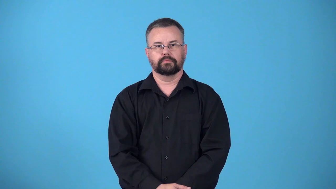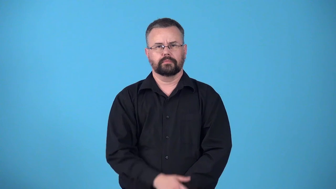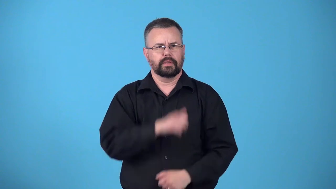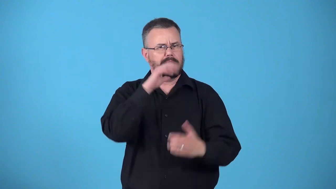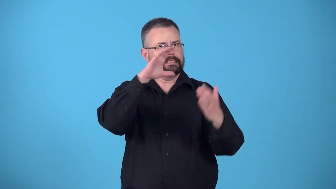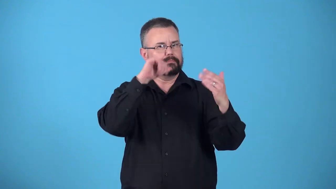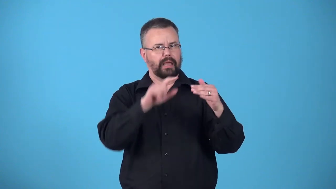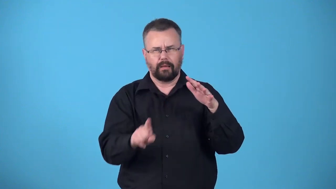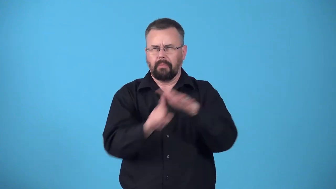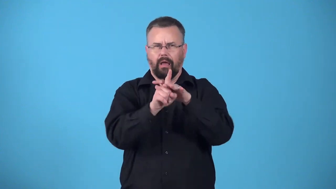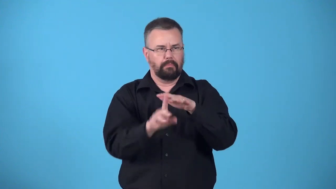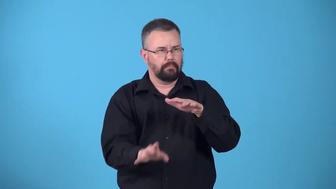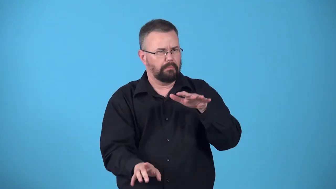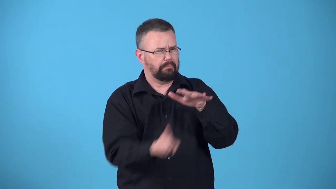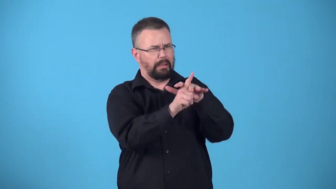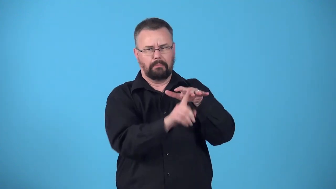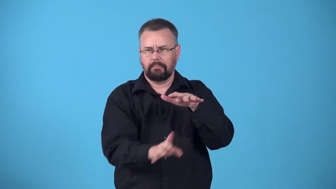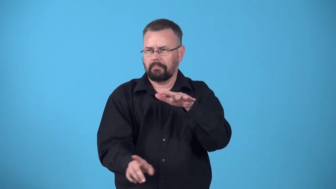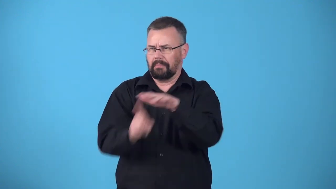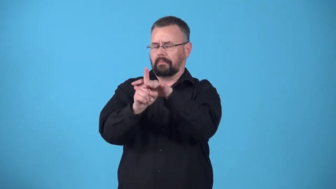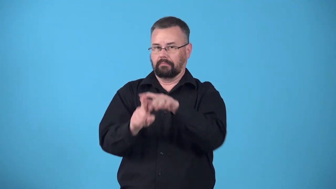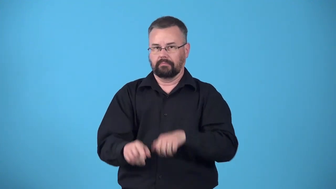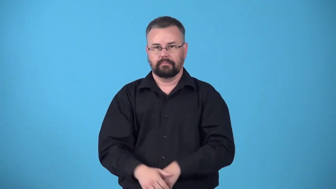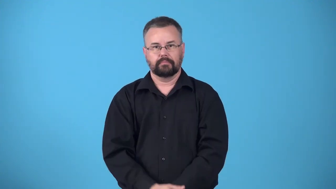come out of the woodwork